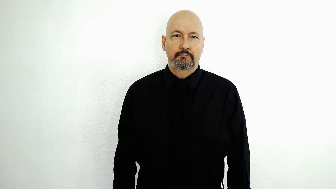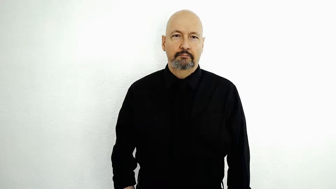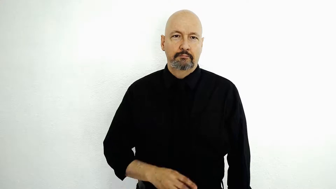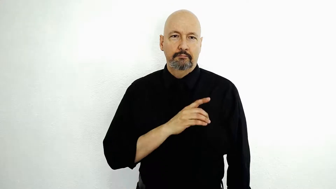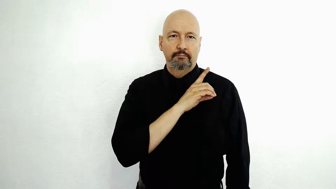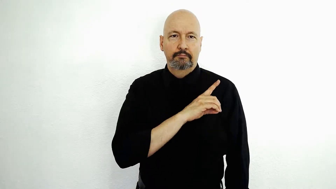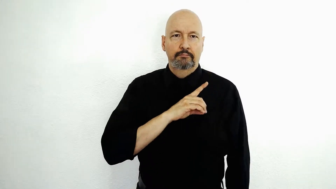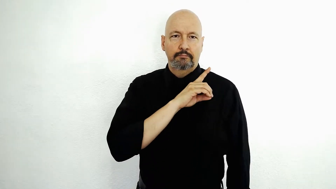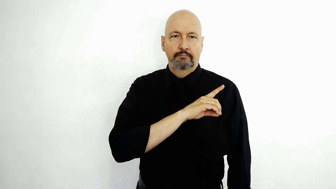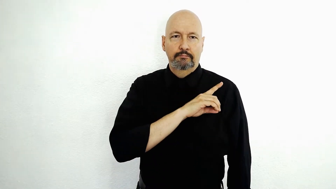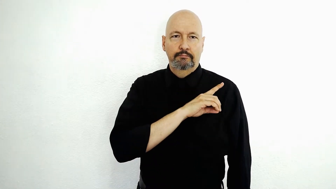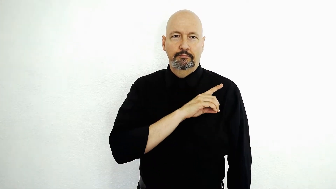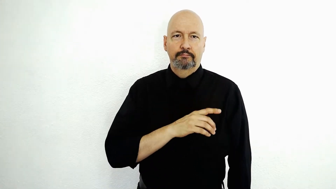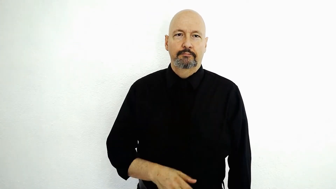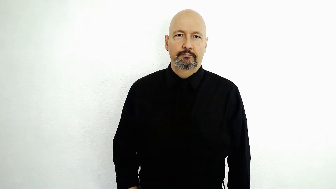DETECTIVE-[circle-version/initialized]